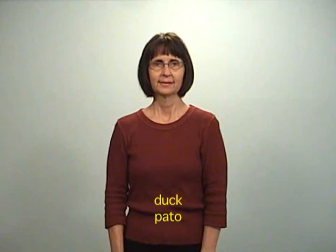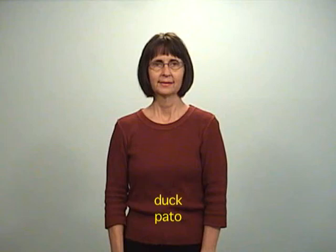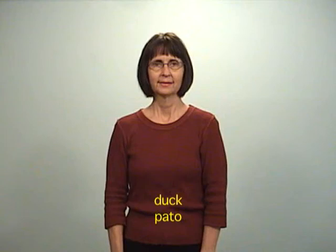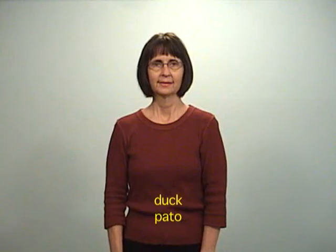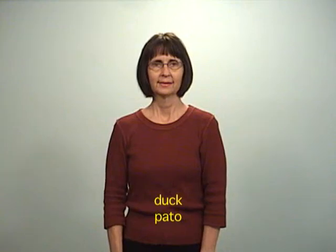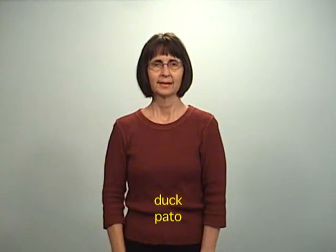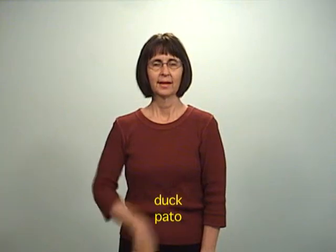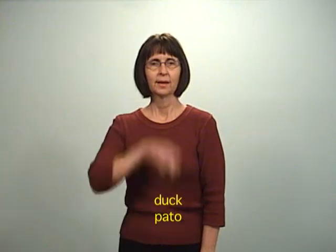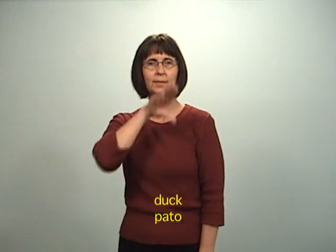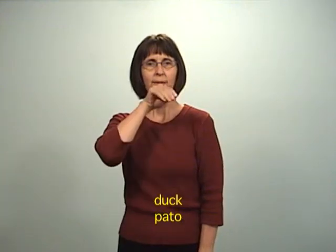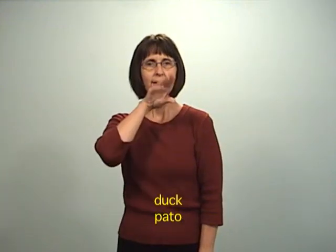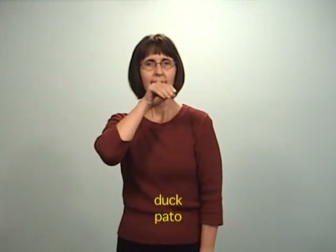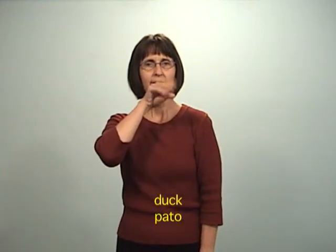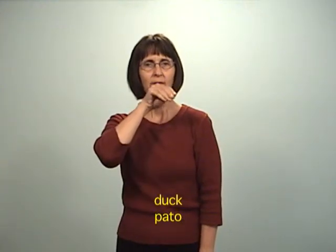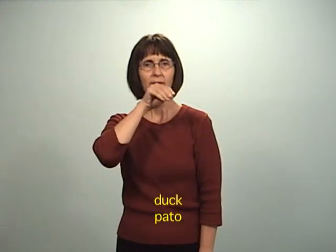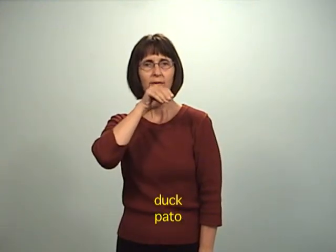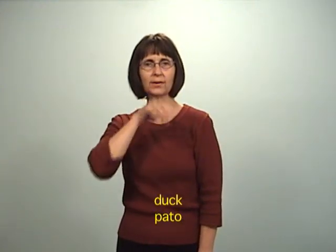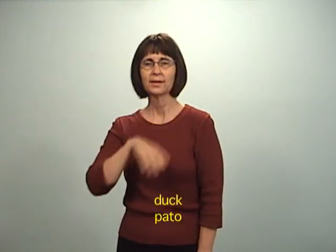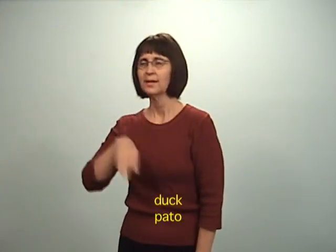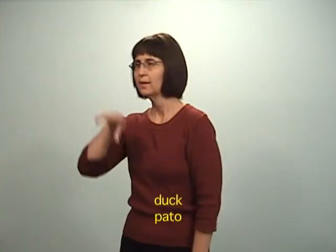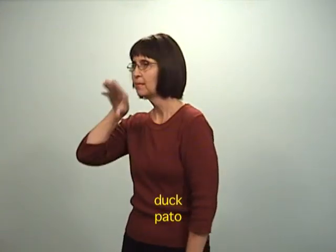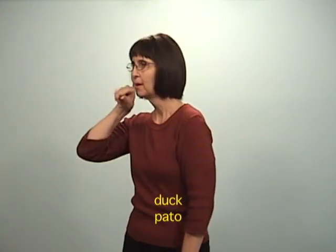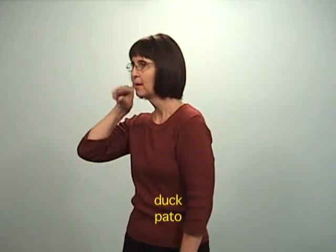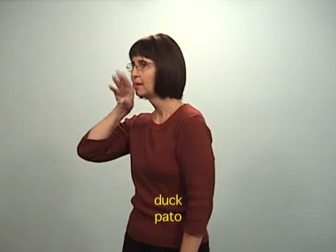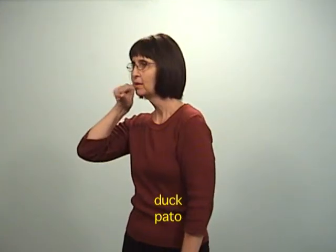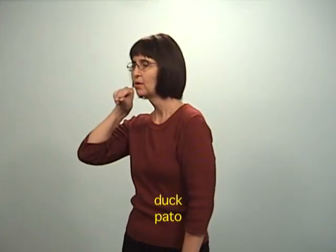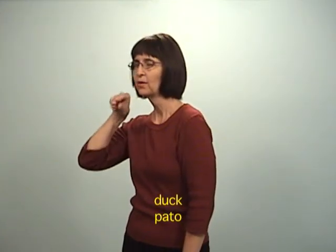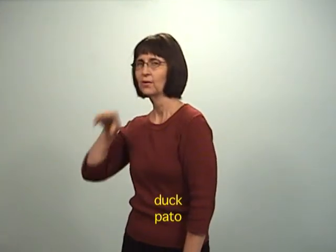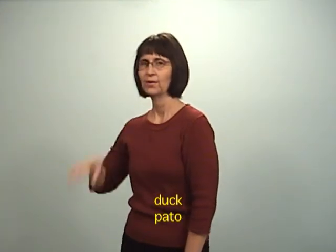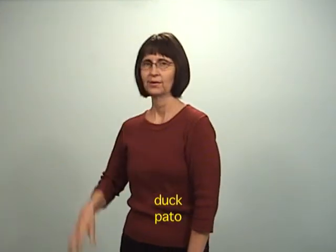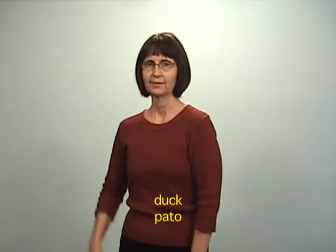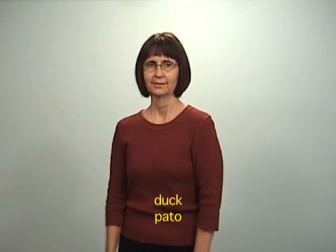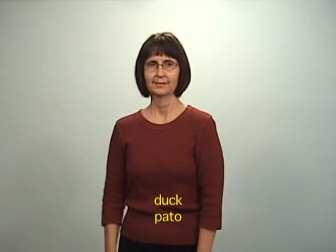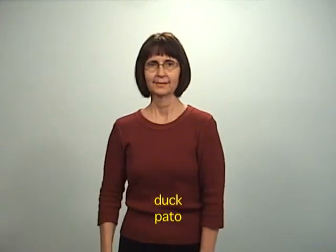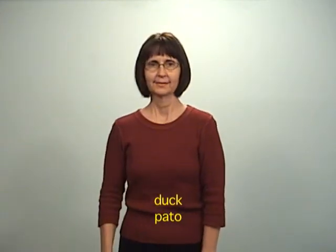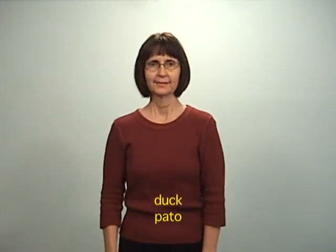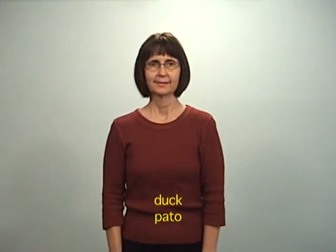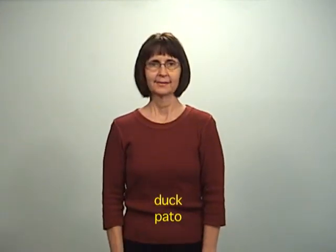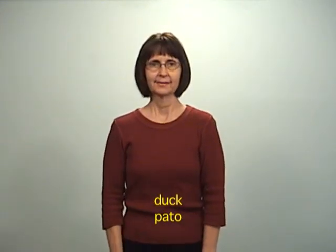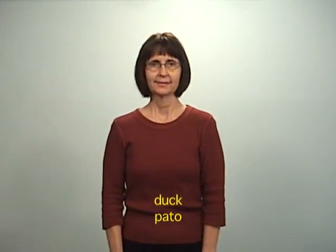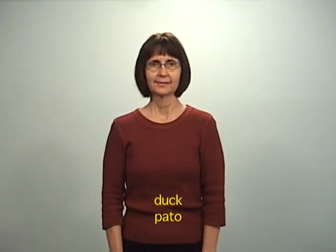Duck